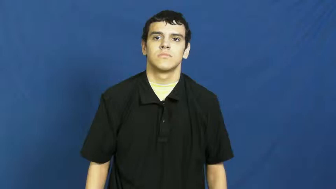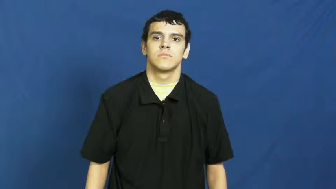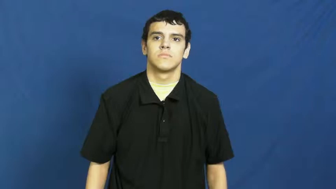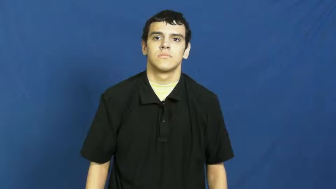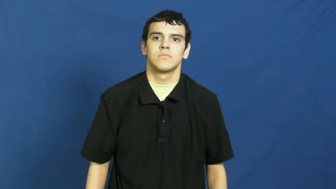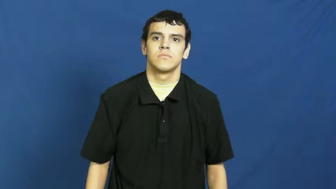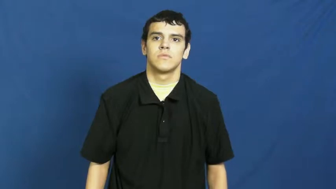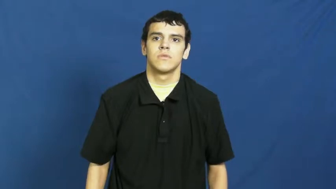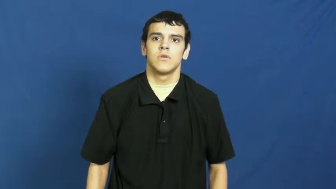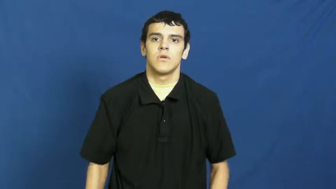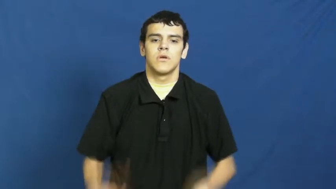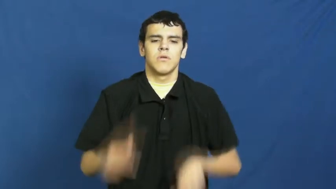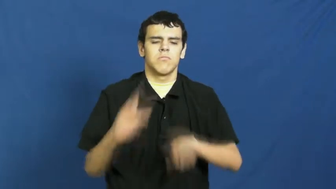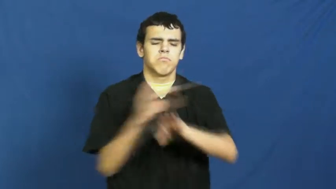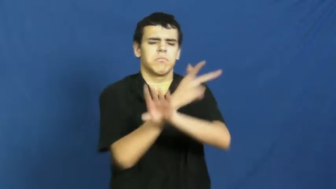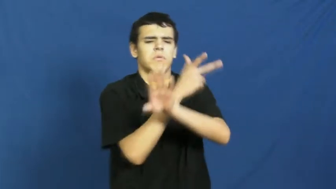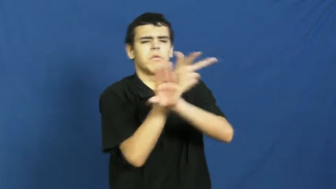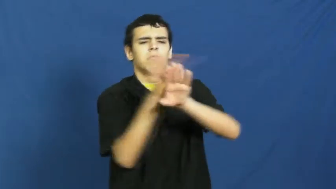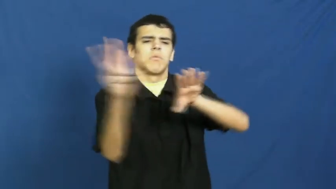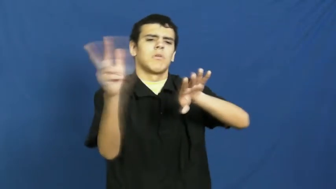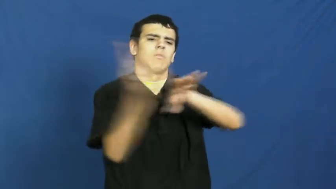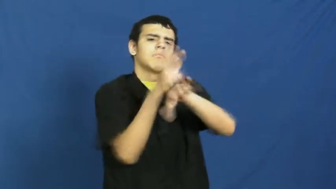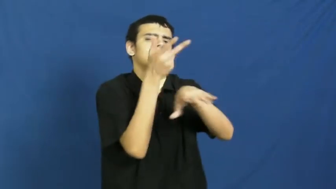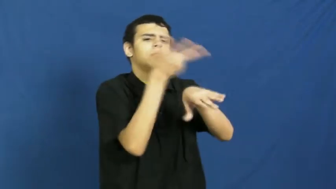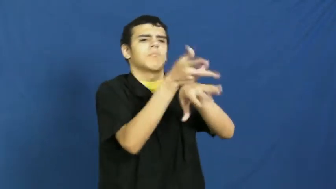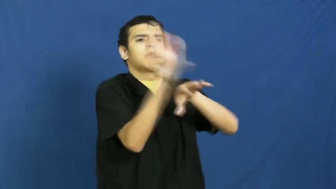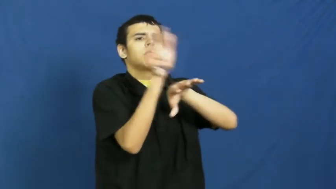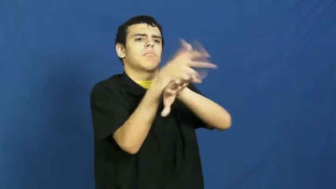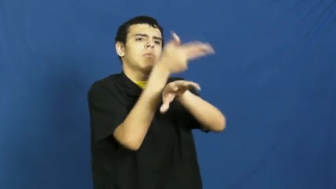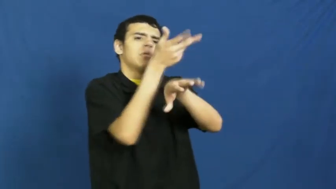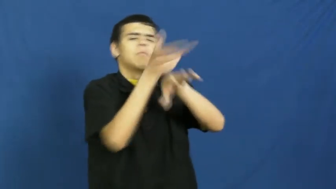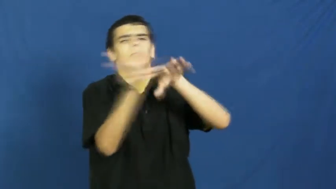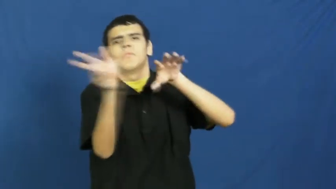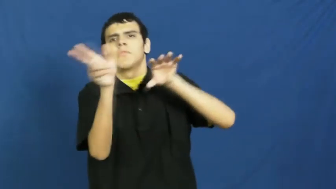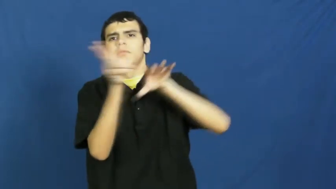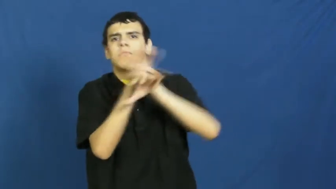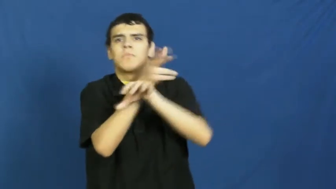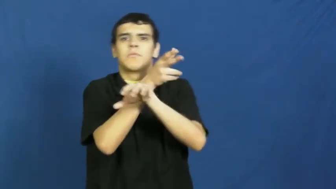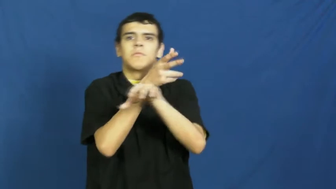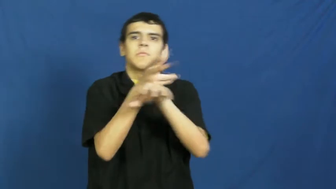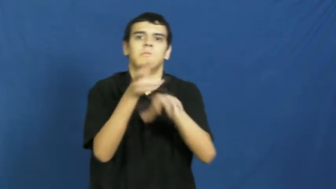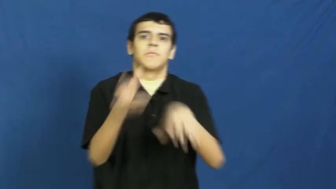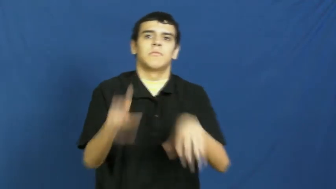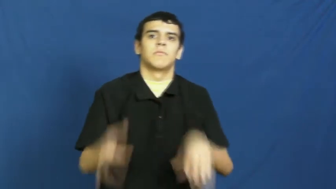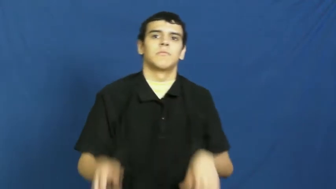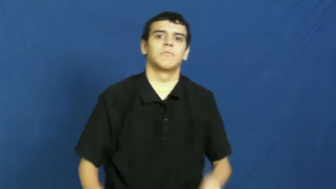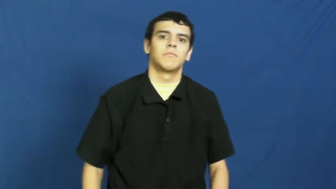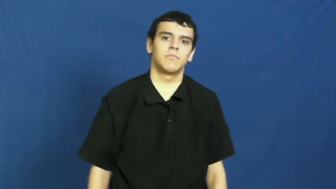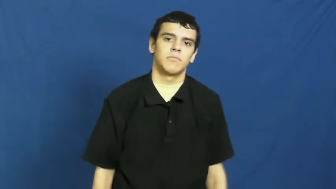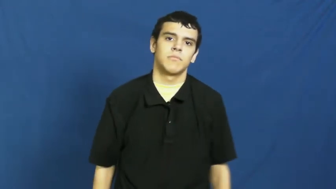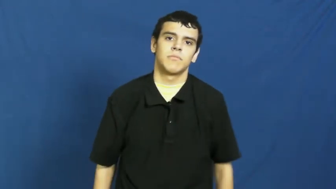rattle down the road